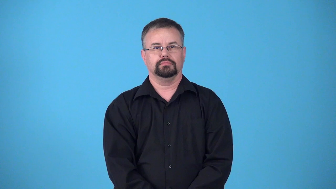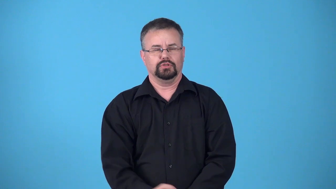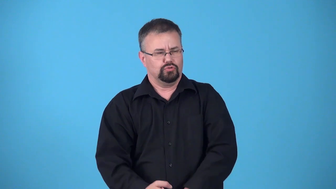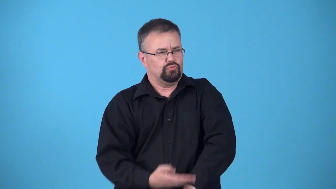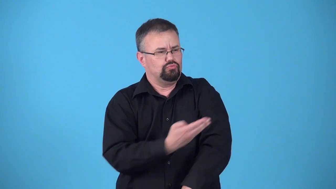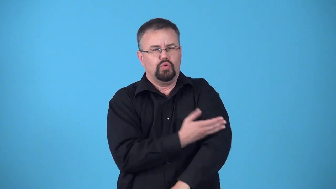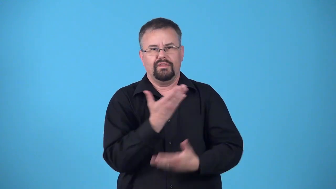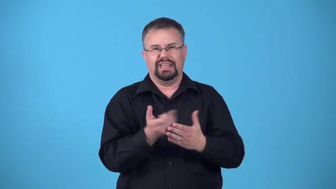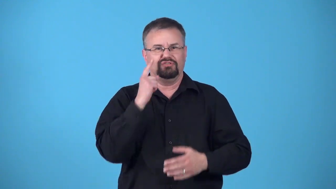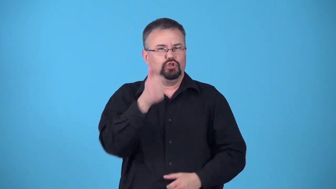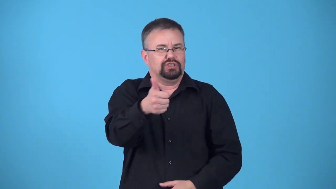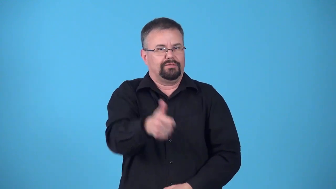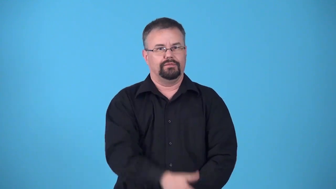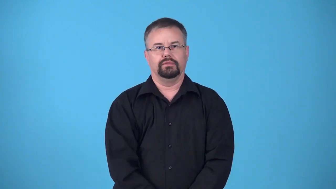pull yourself up by your bootstraps